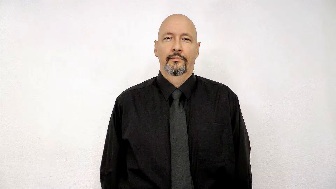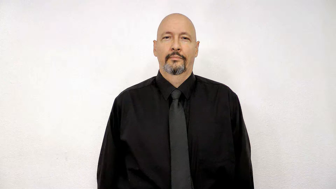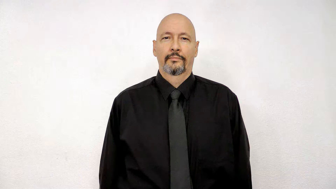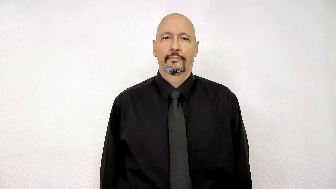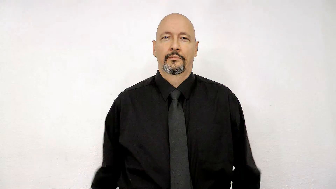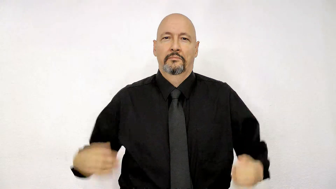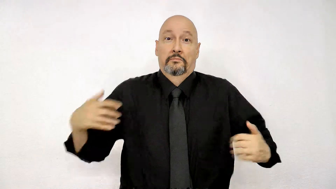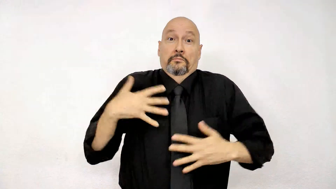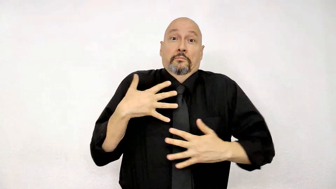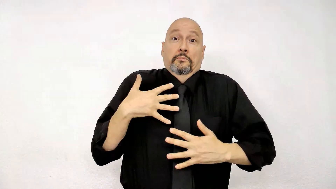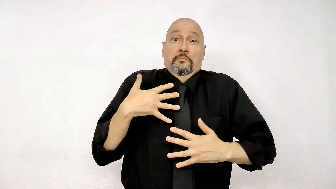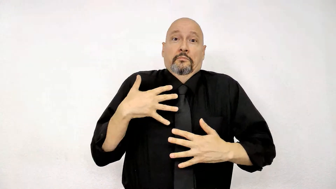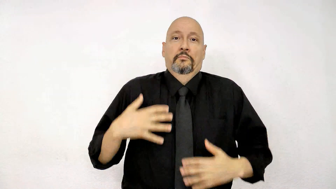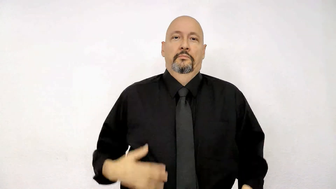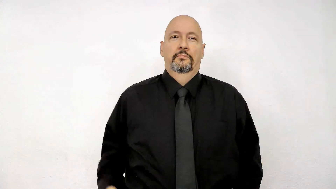FEAR-[version-2]